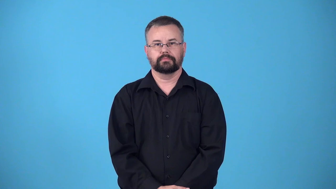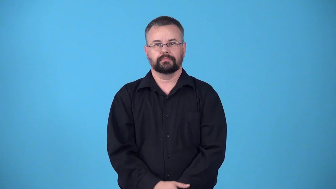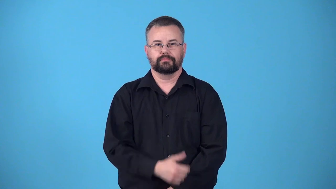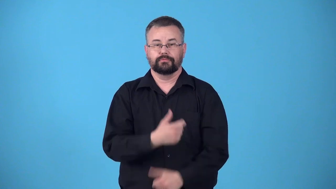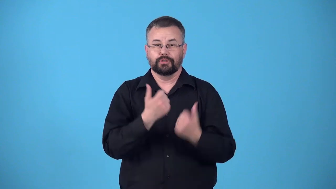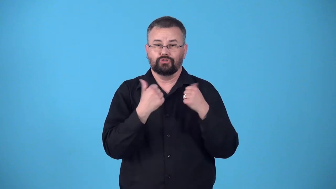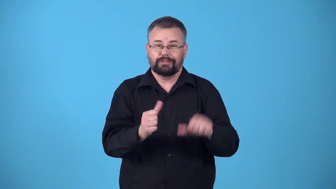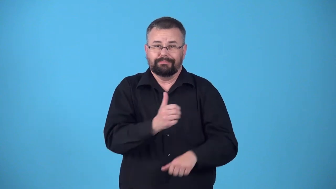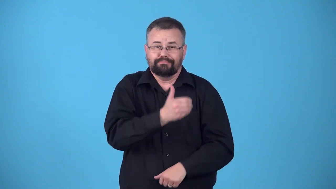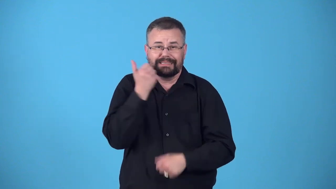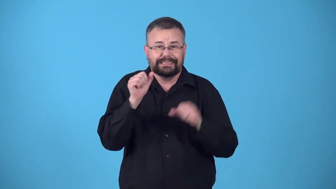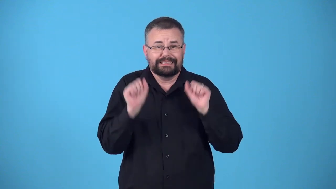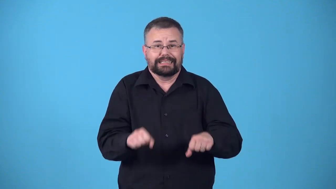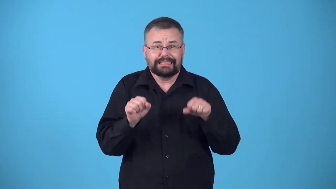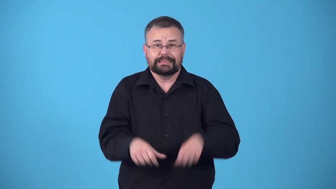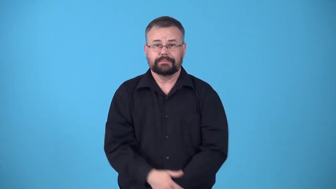dead level best